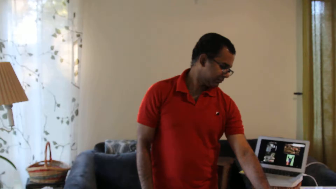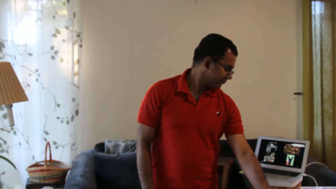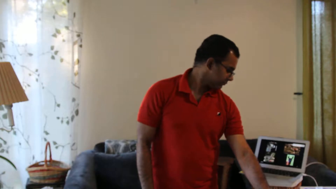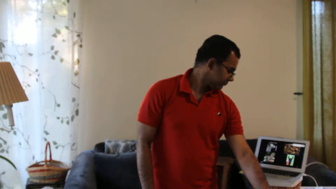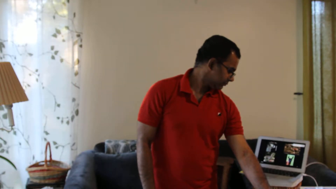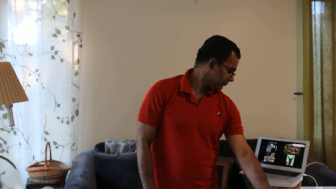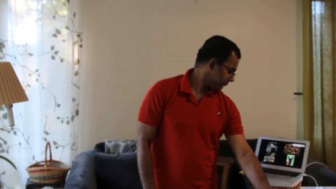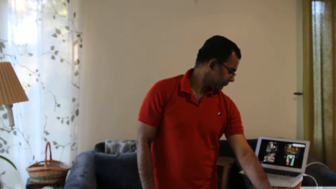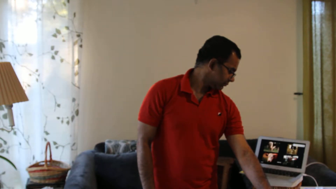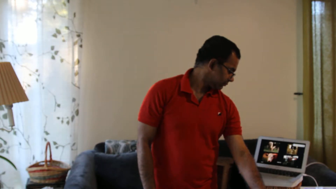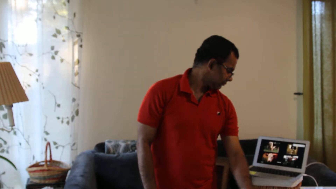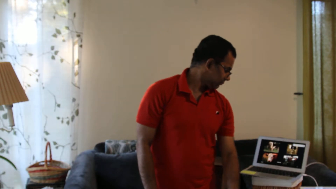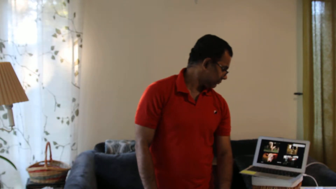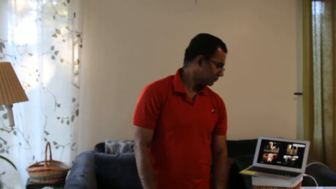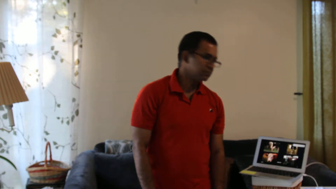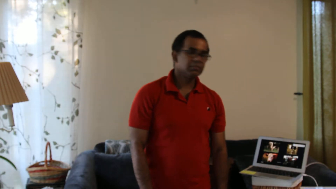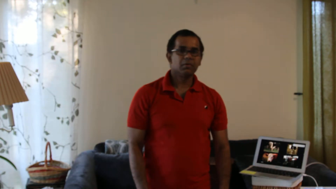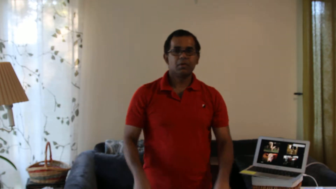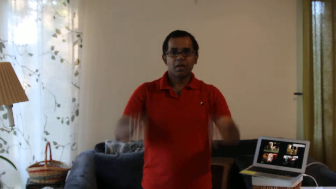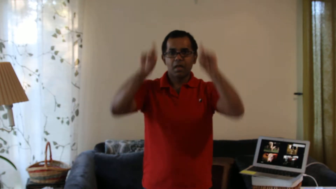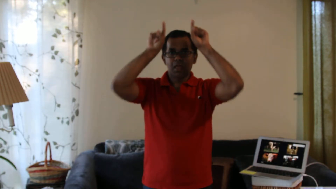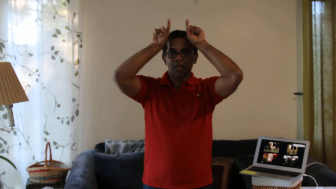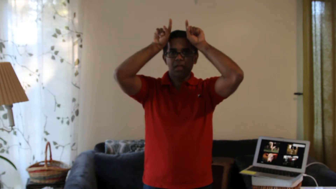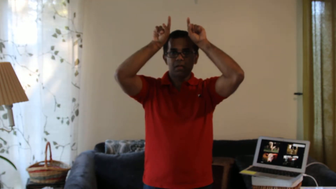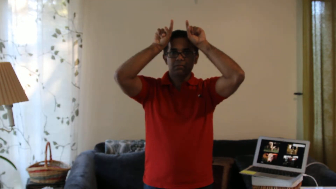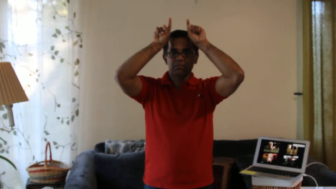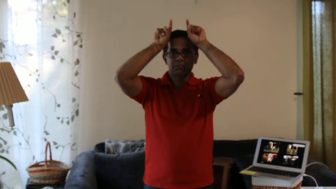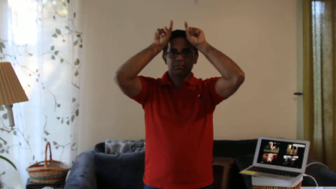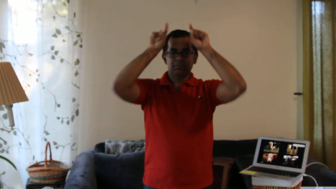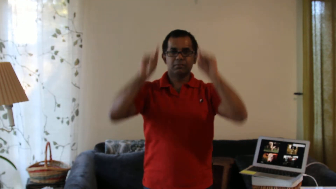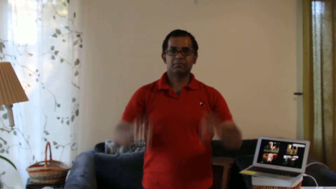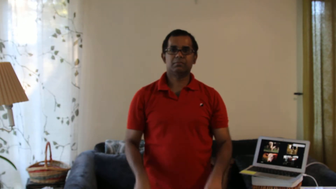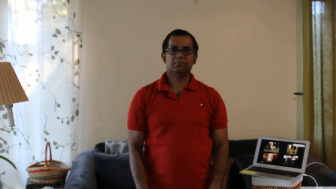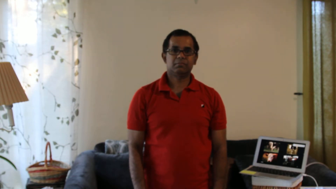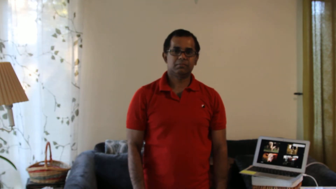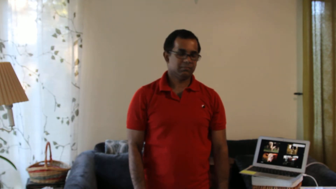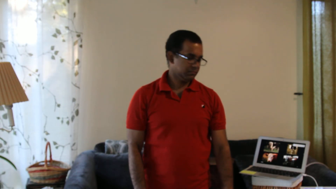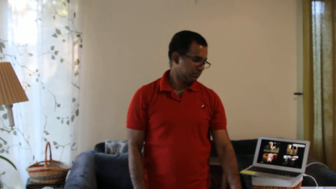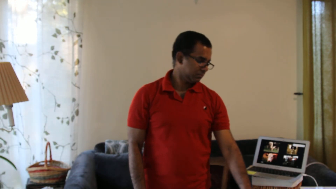cattle